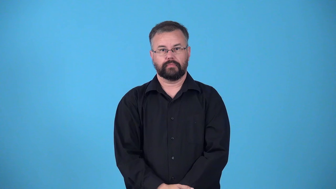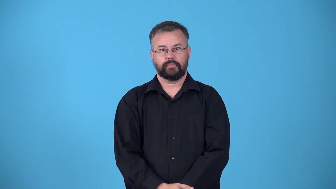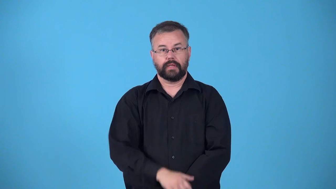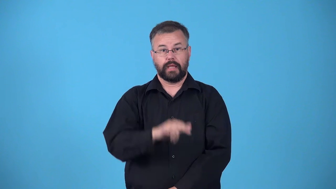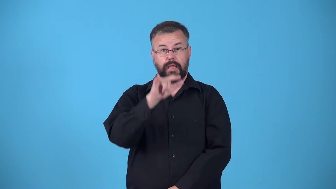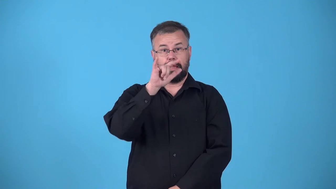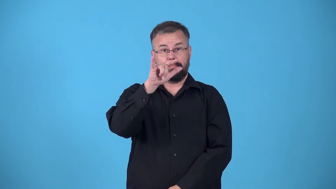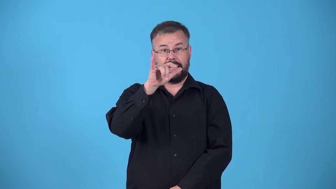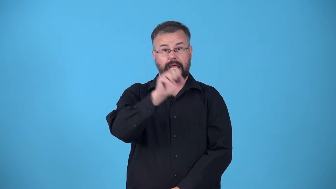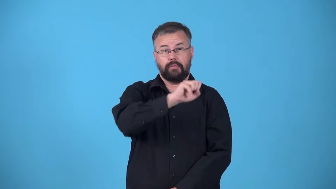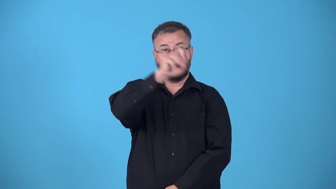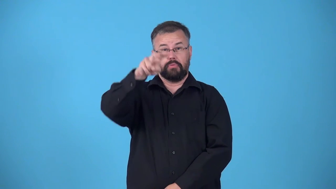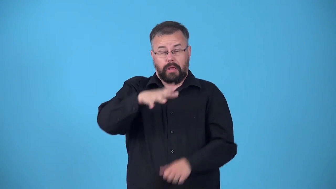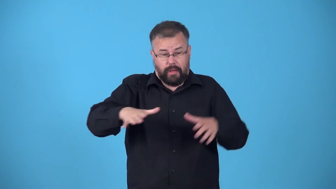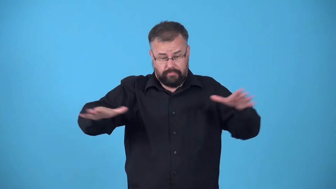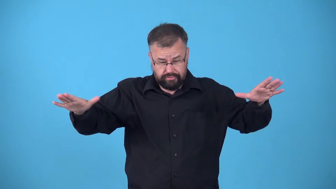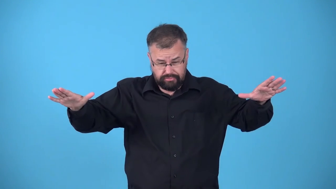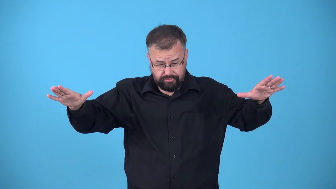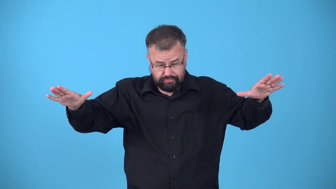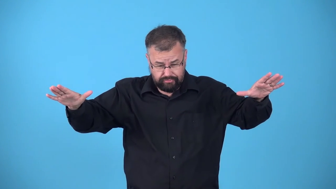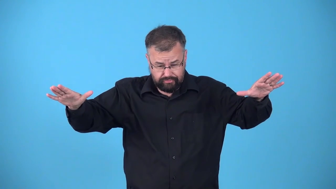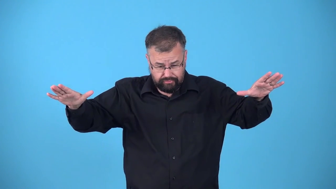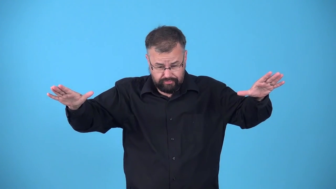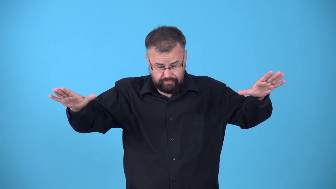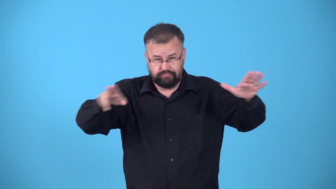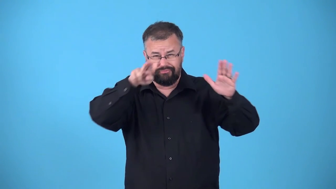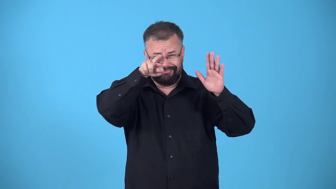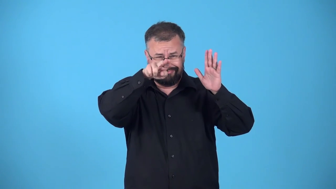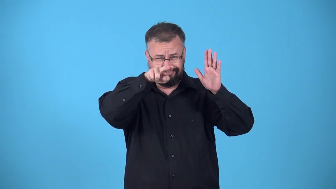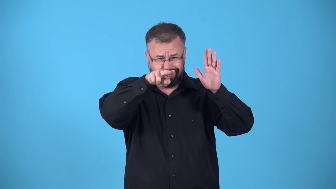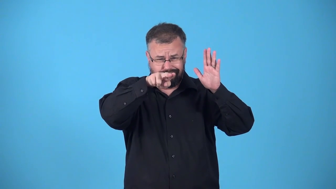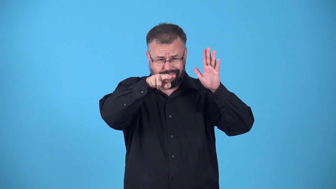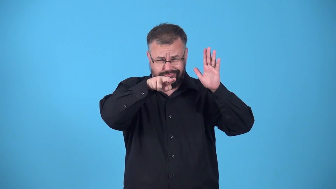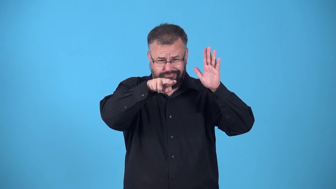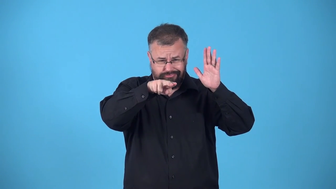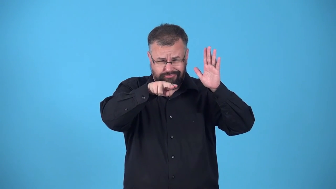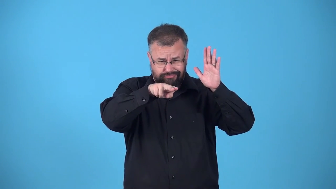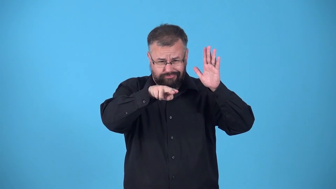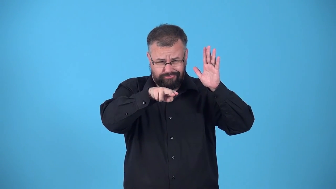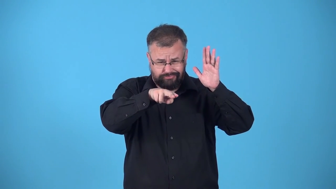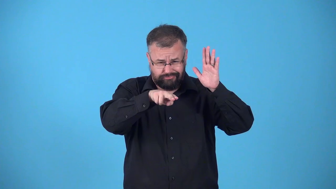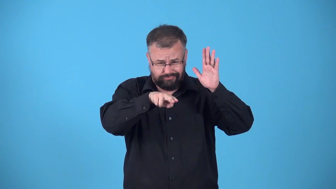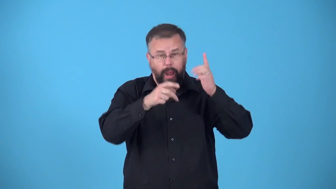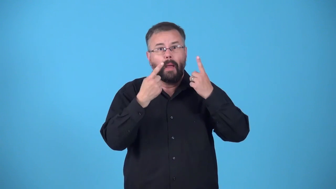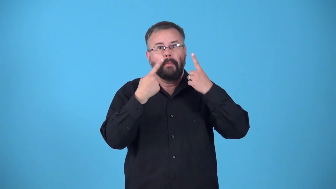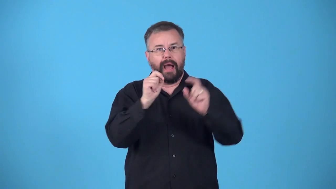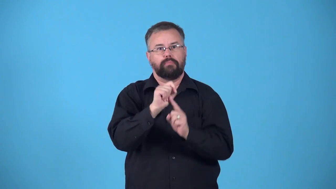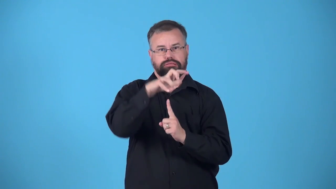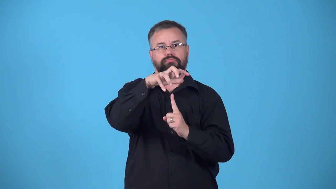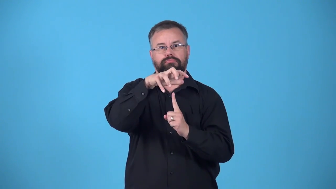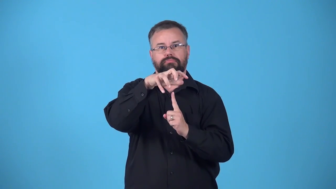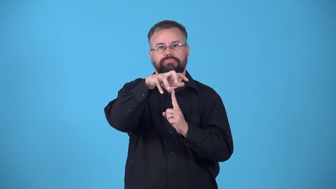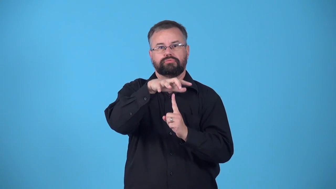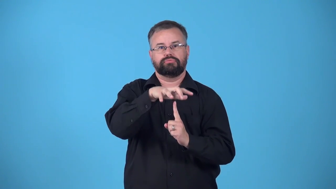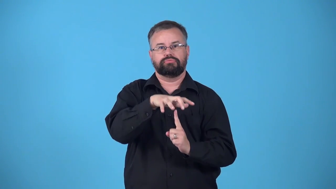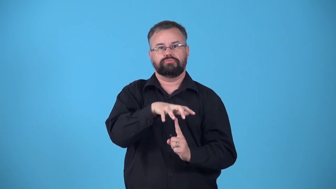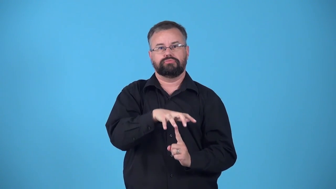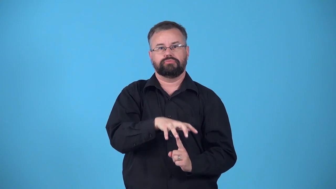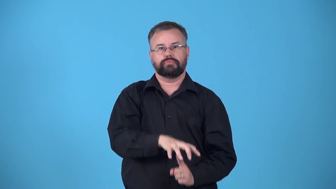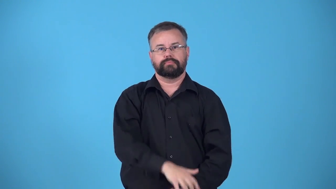free fall